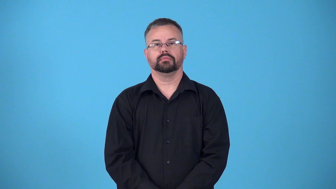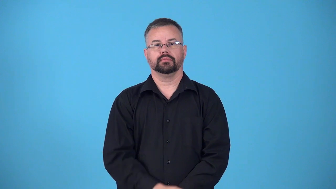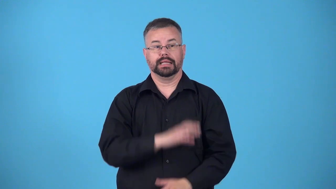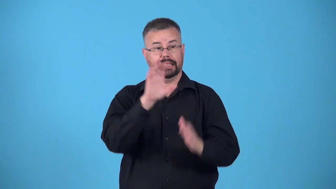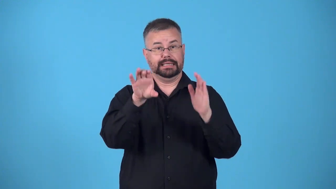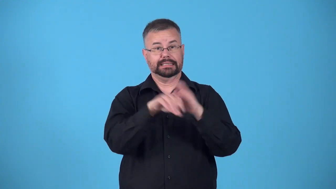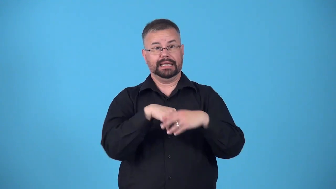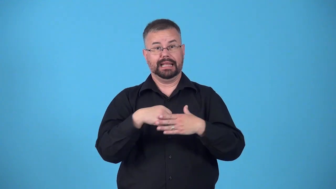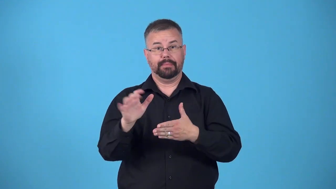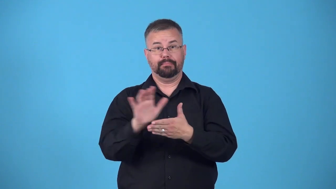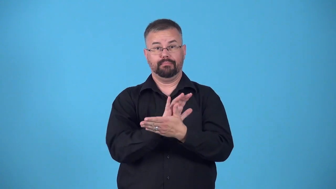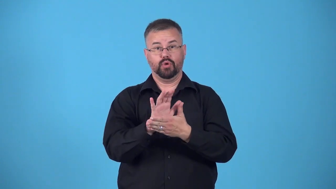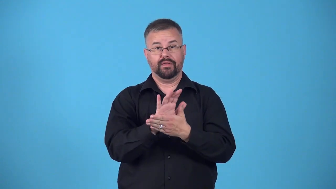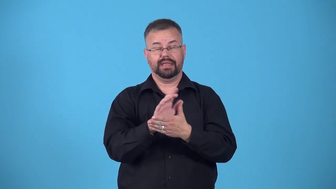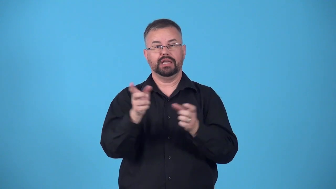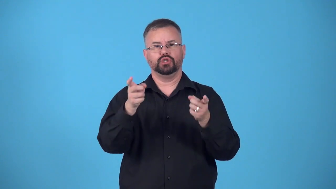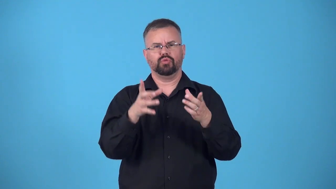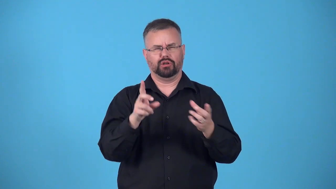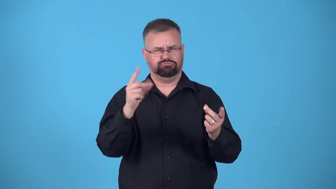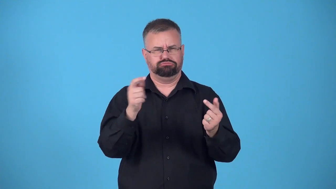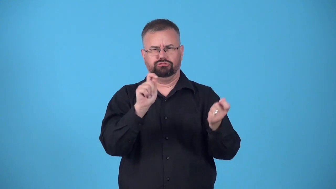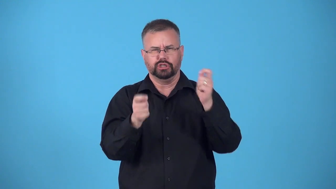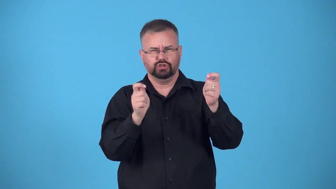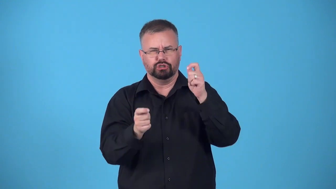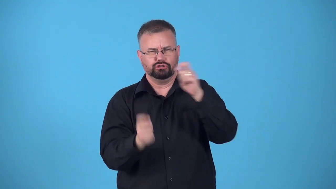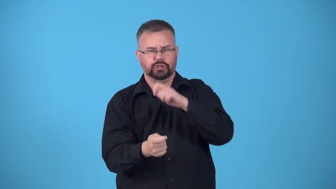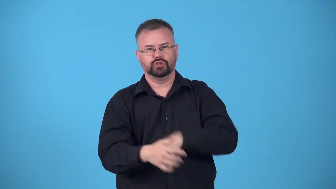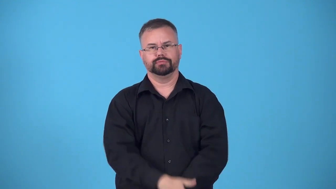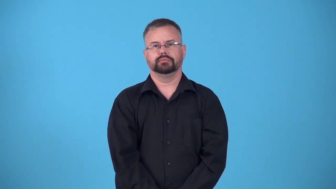rush